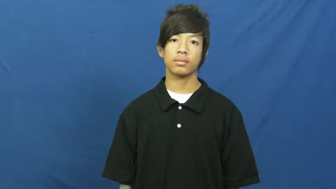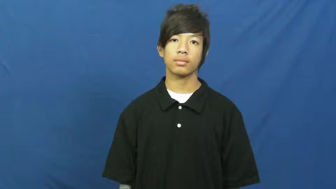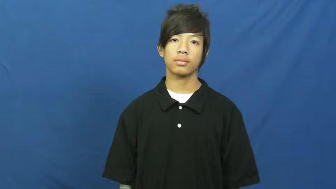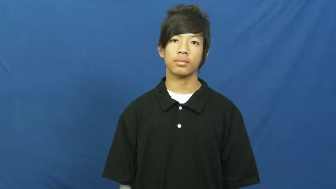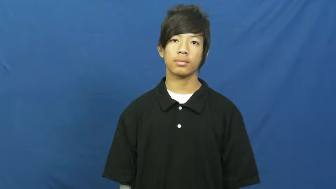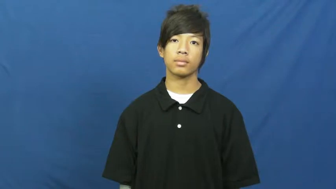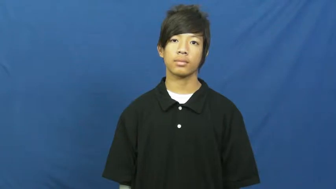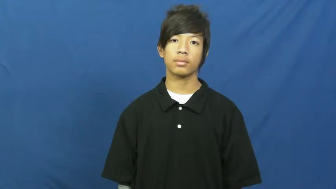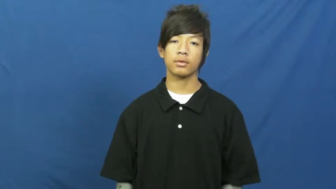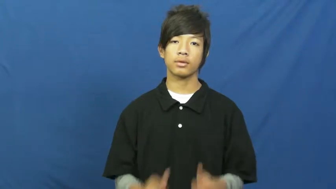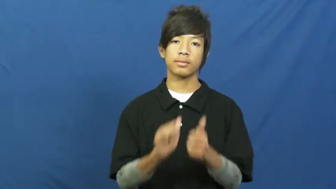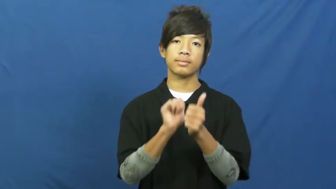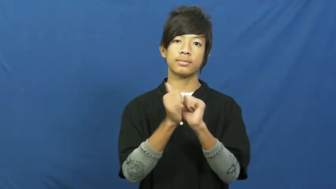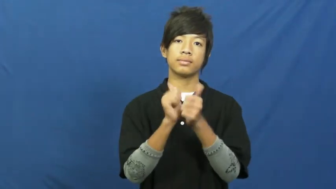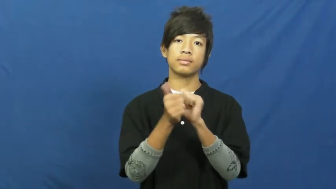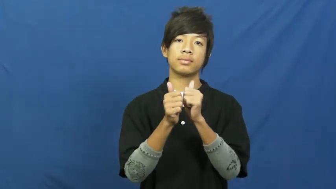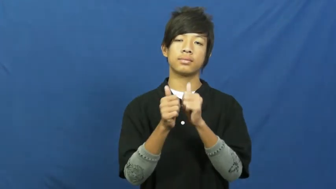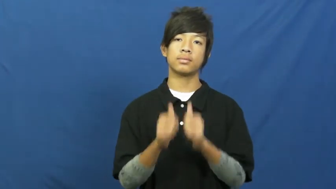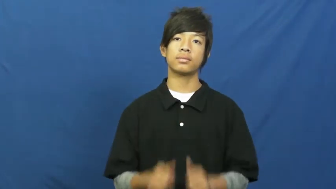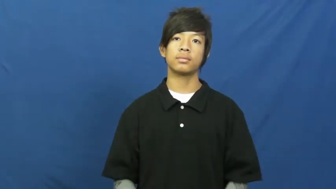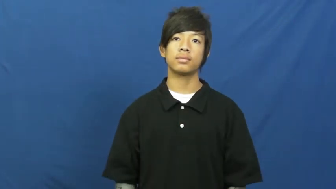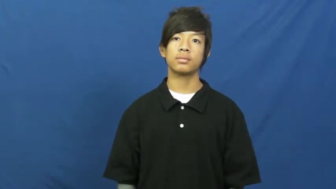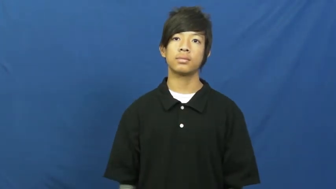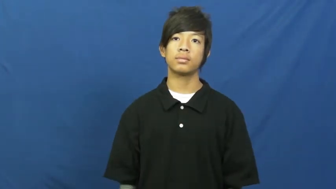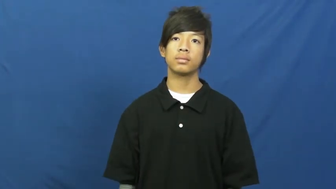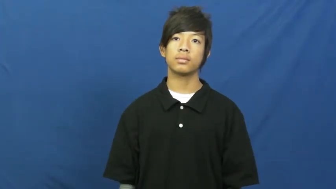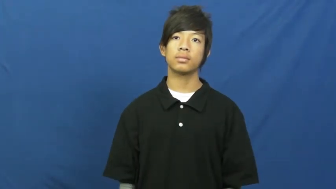contest